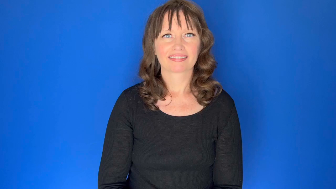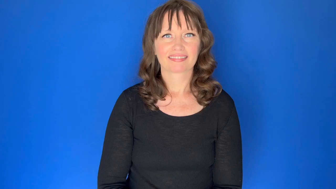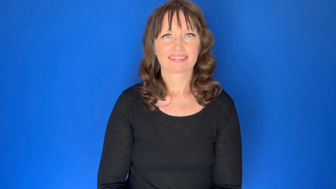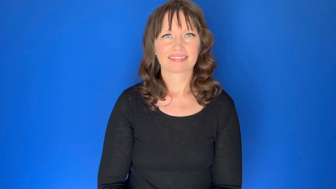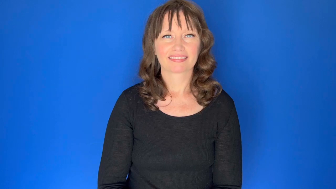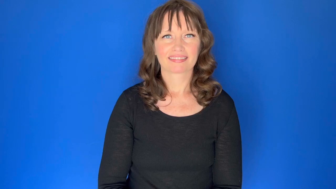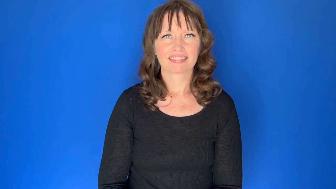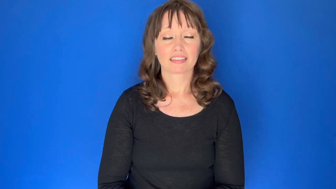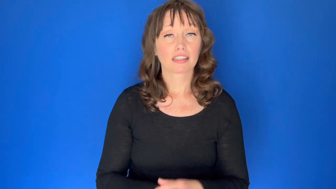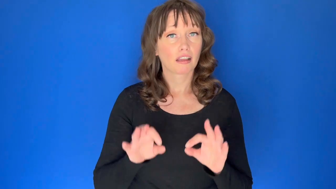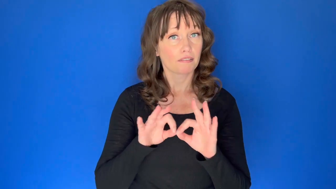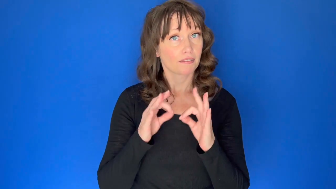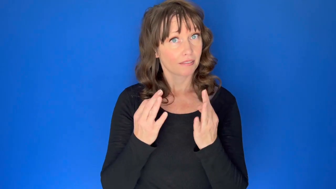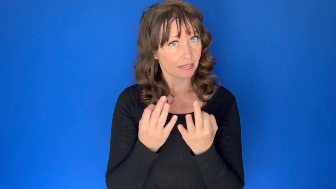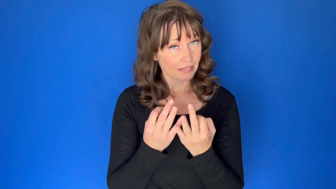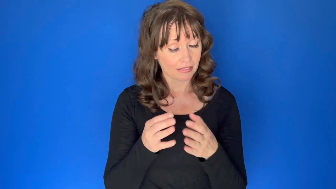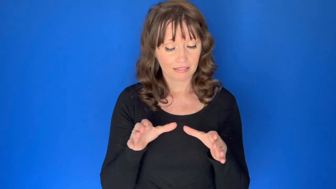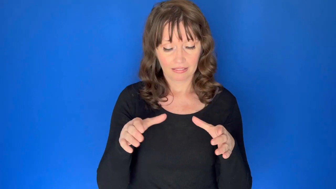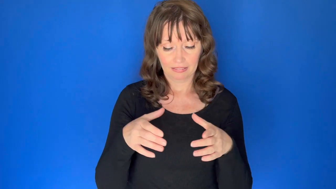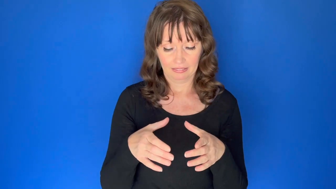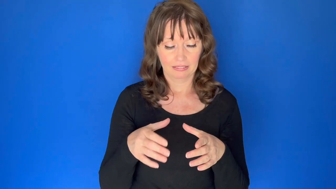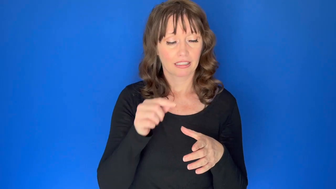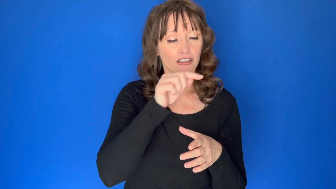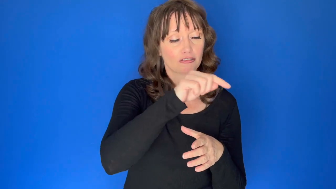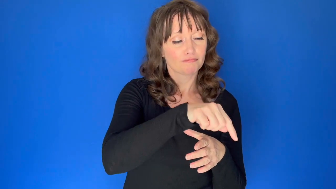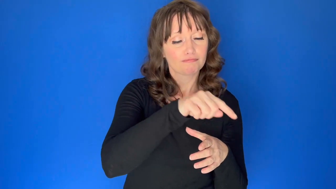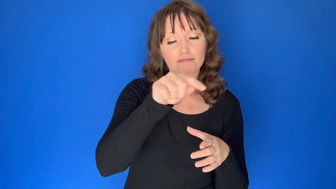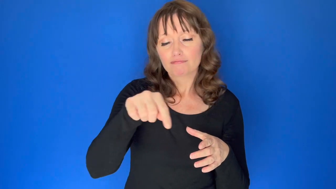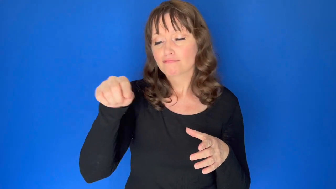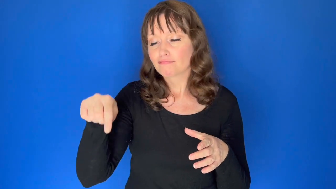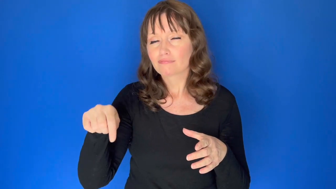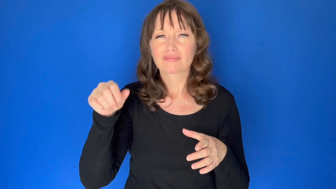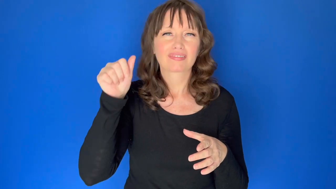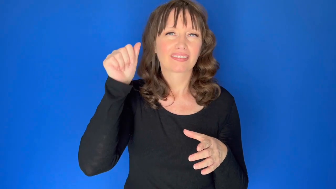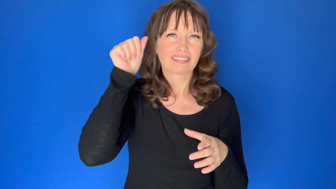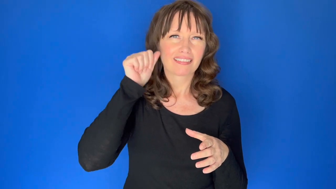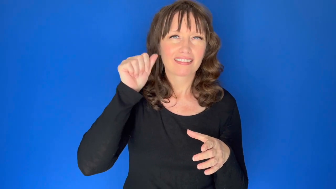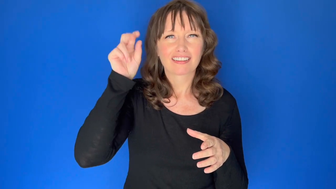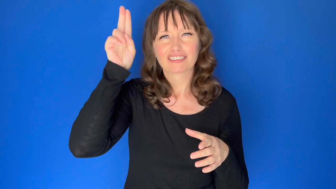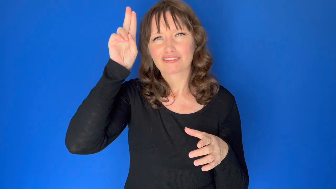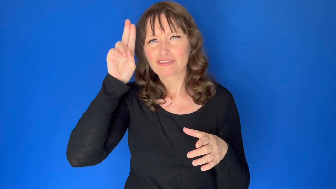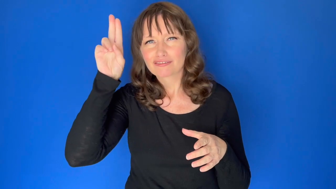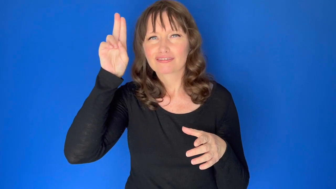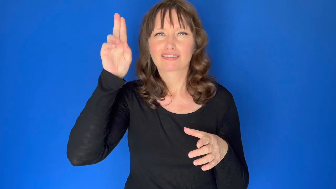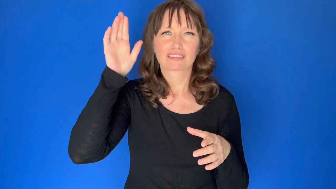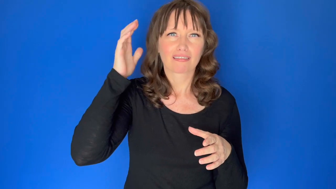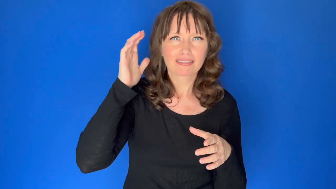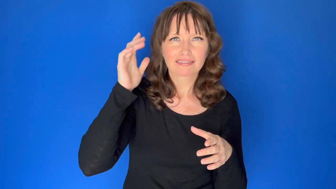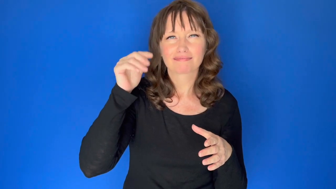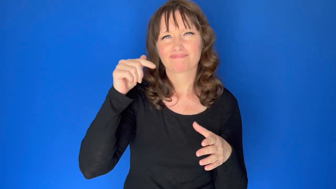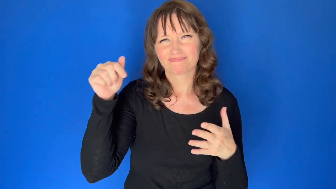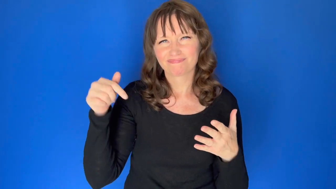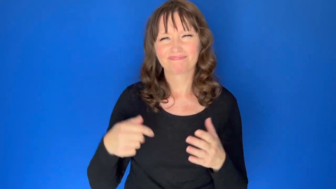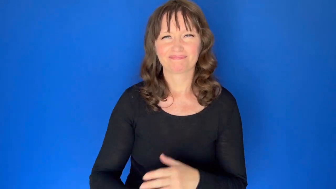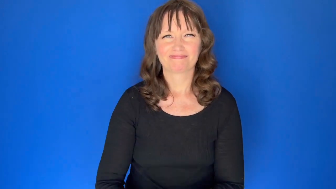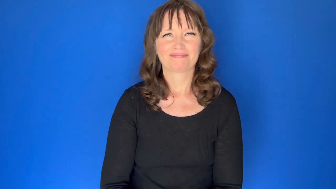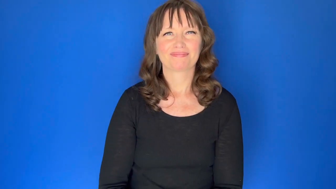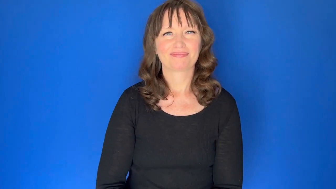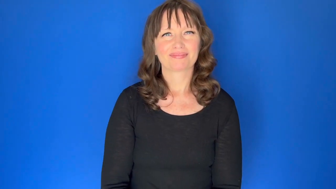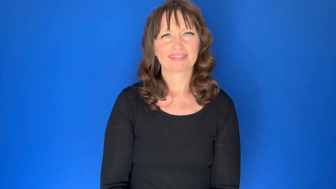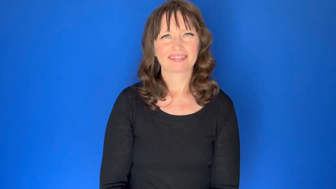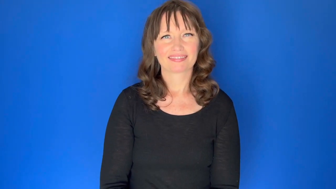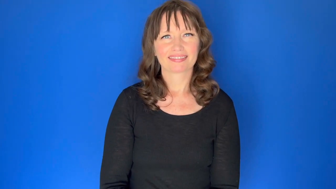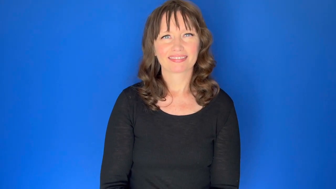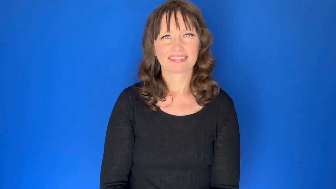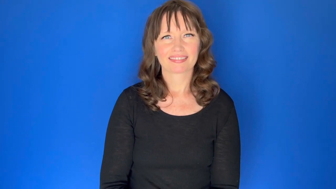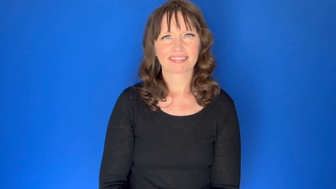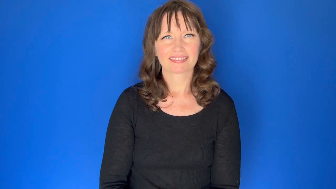extended family